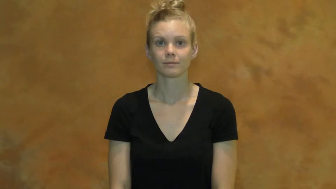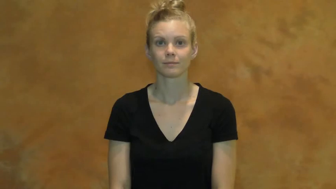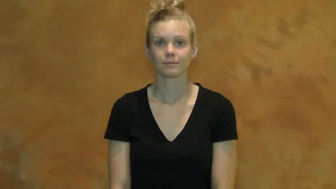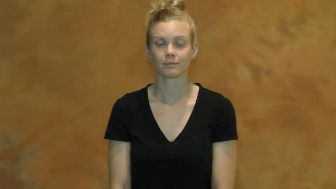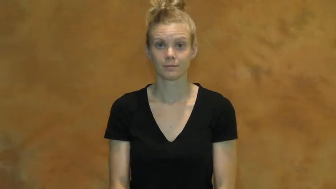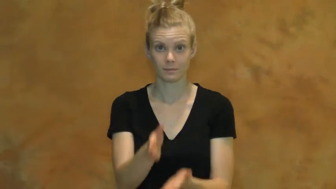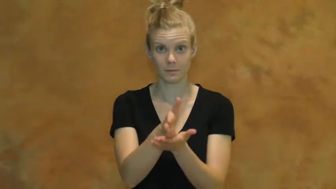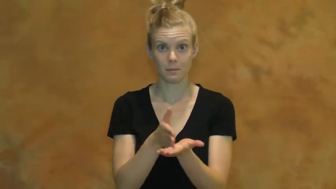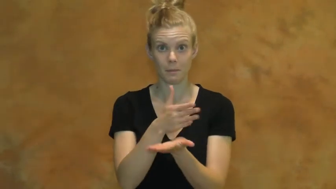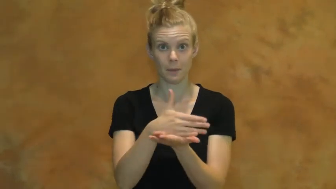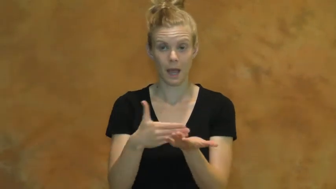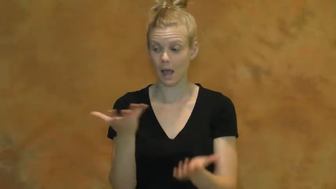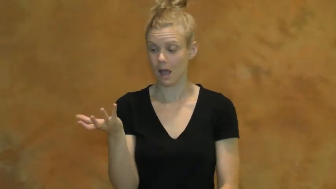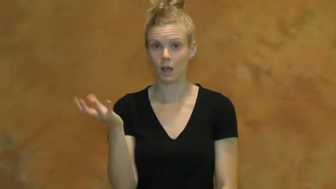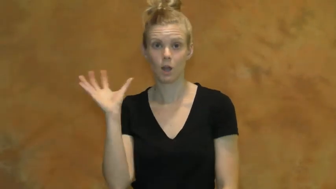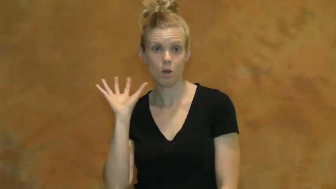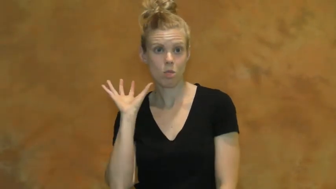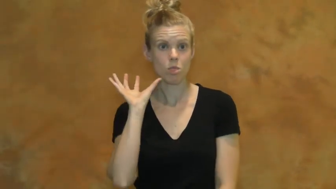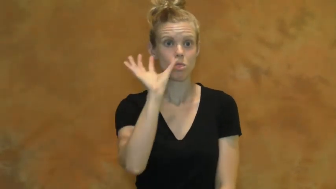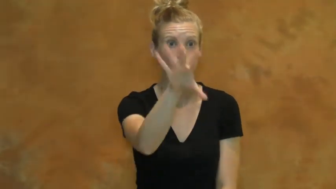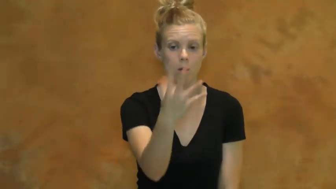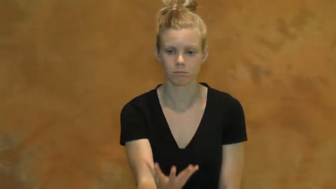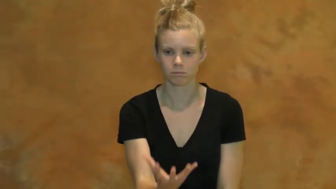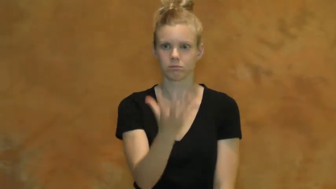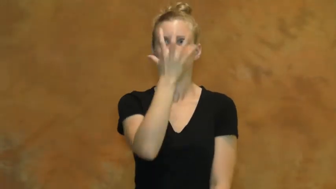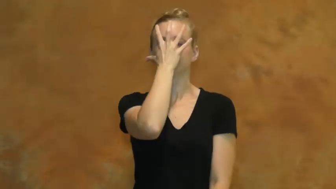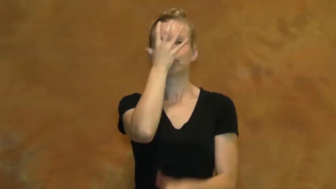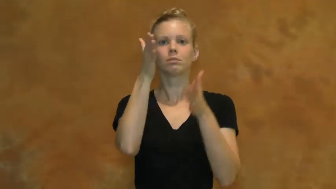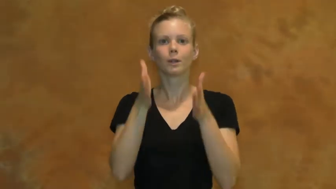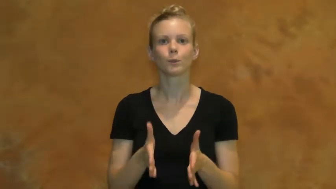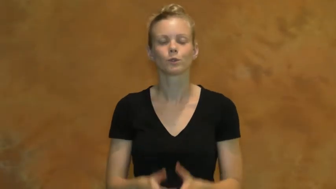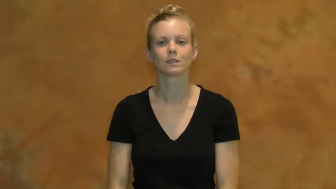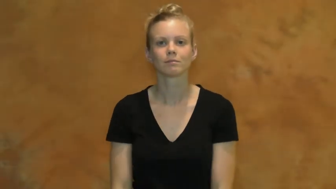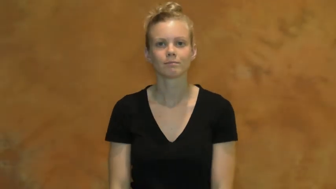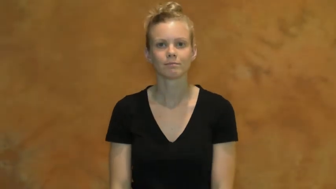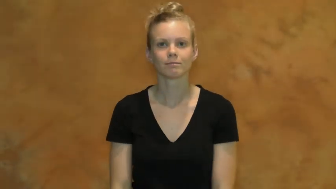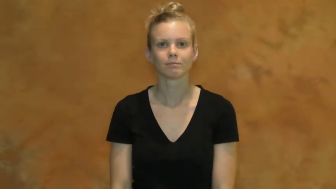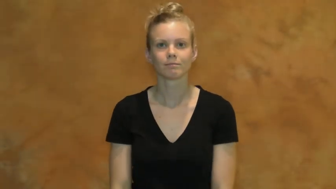pie throwing